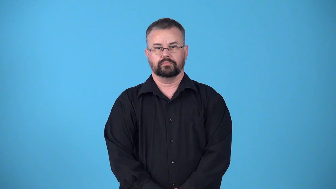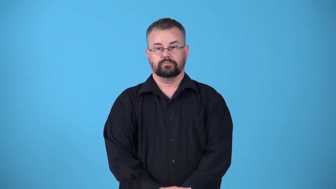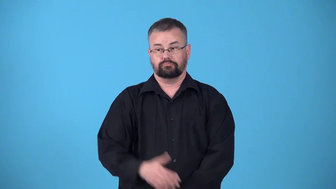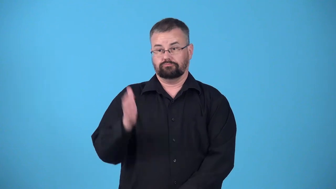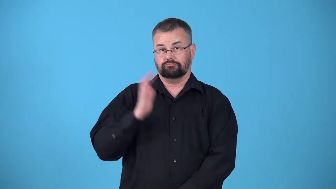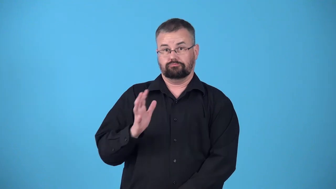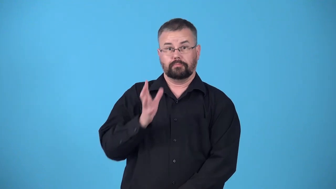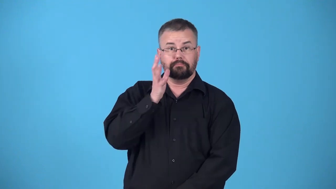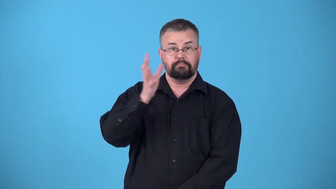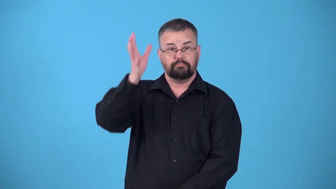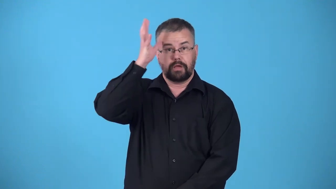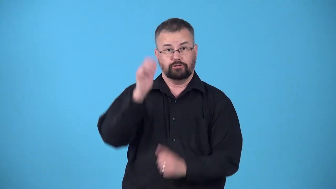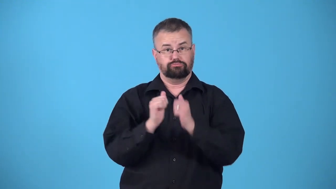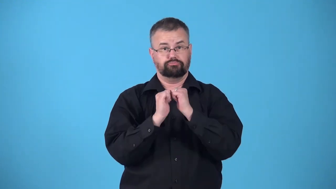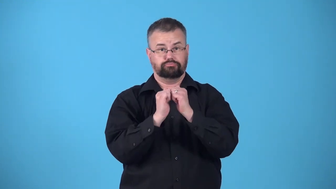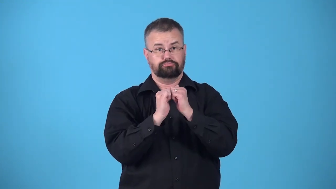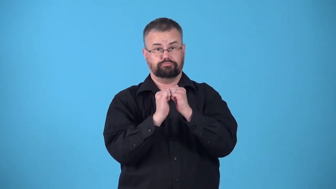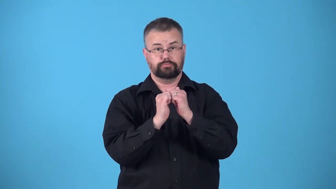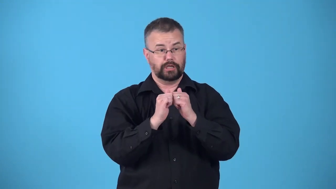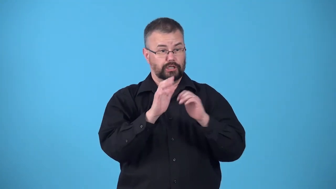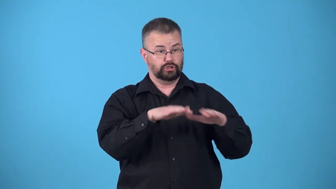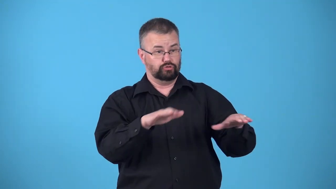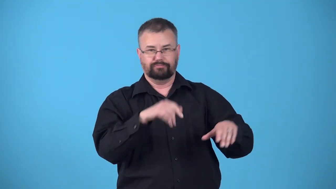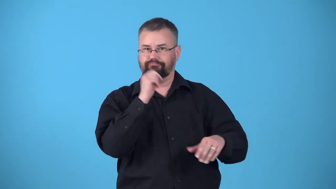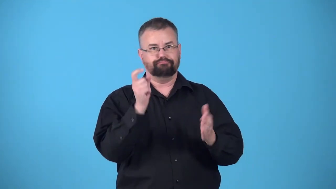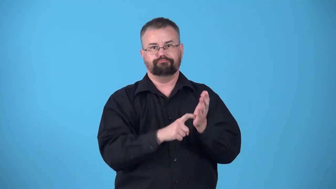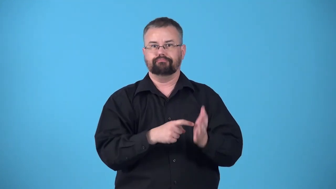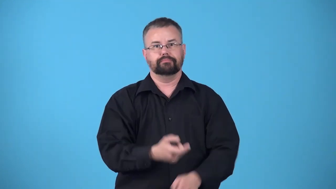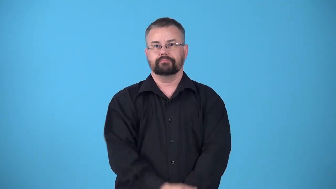before you were the gleam in your father's eye